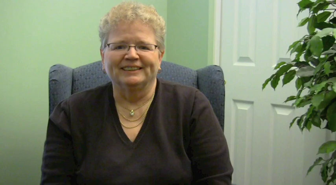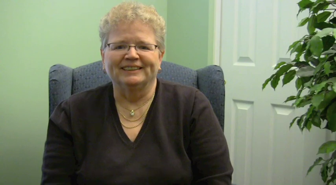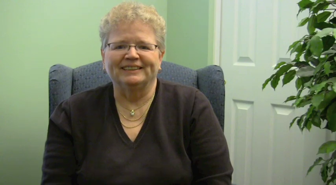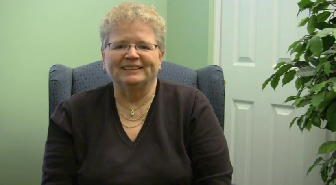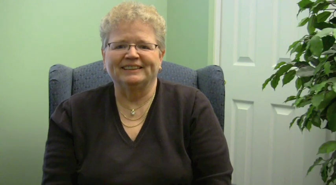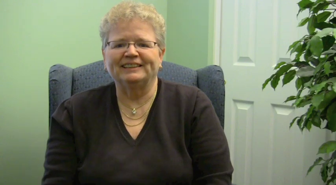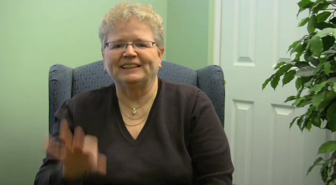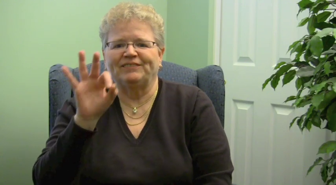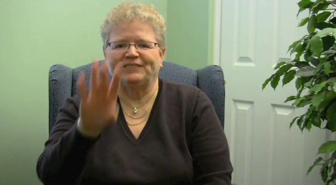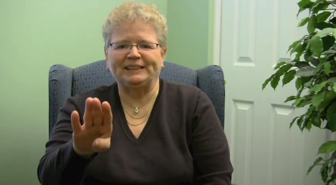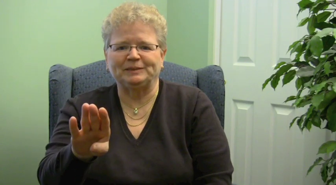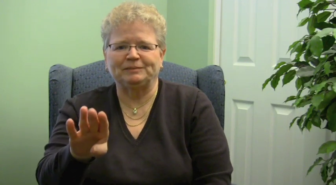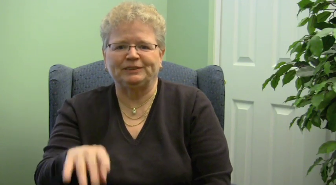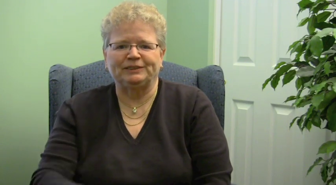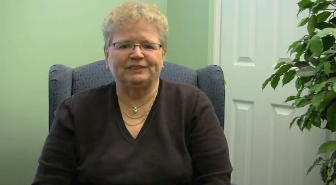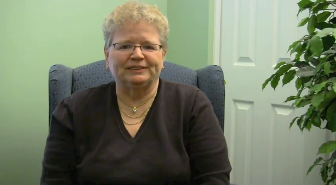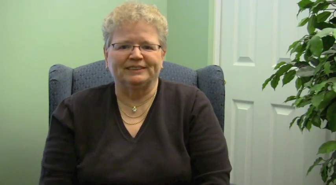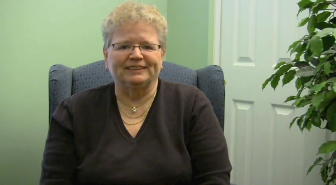#FB